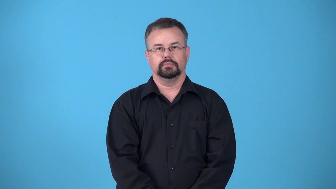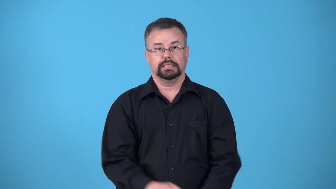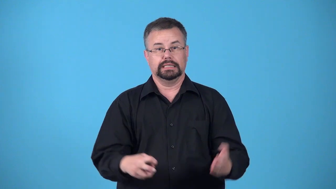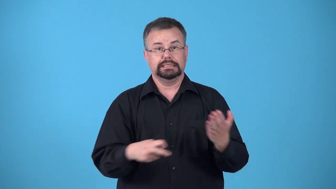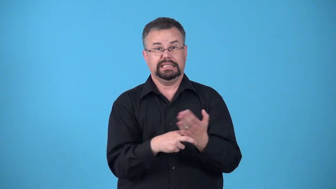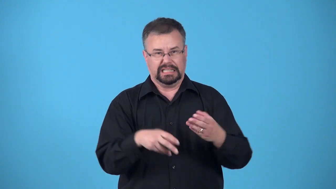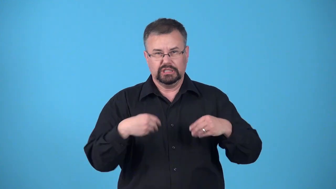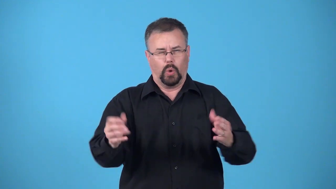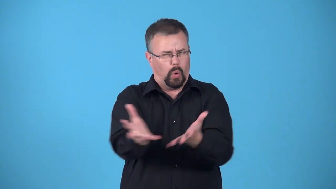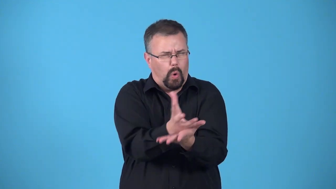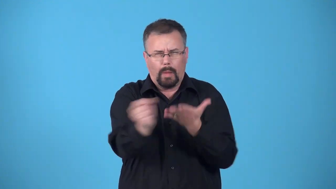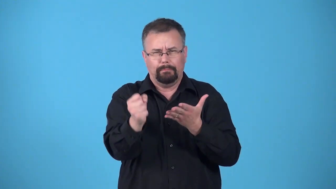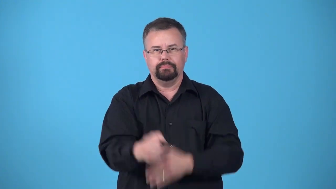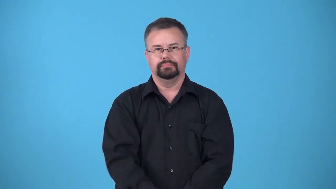sell out, sold out tickets